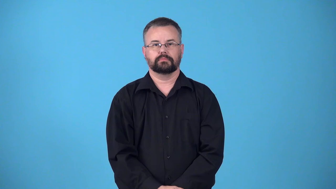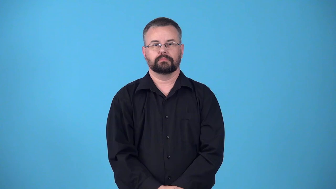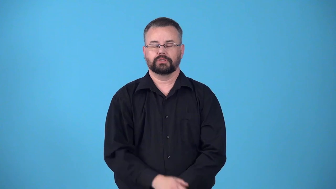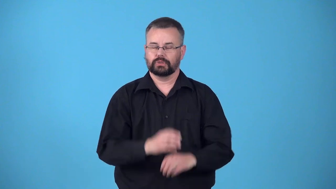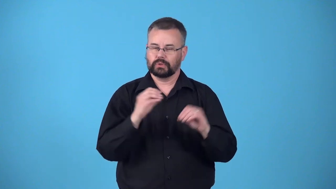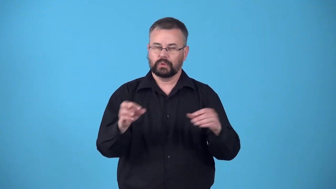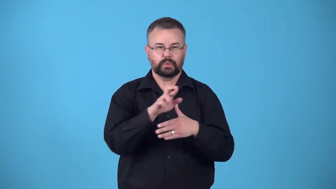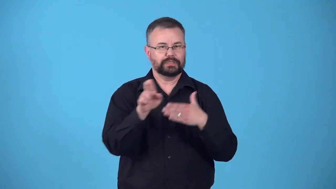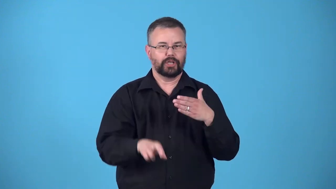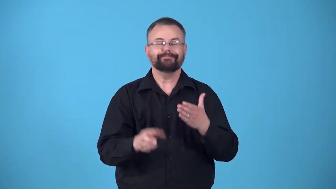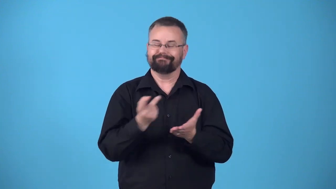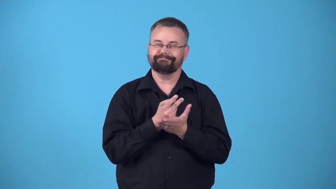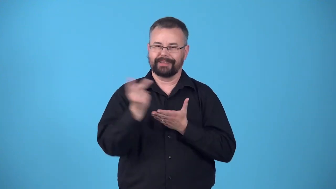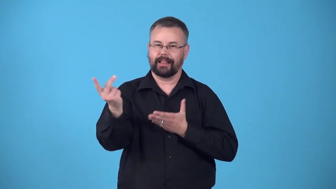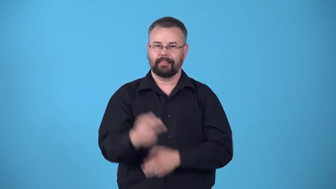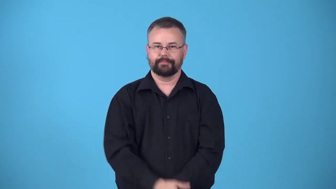waste of time